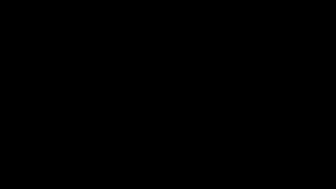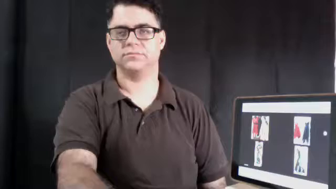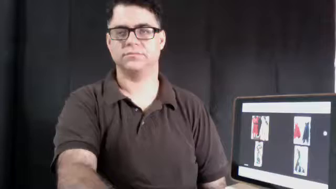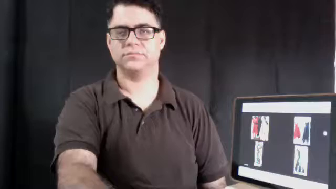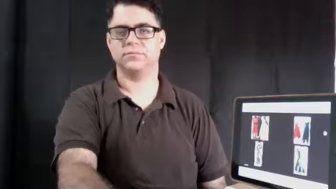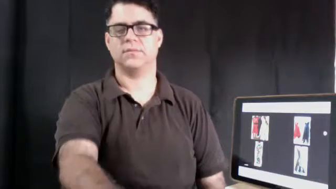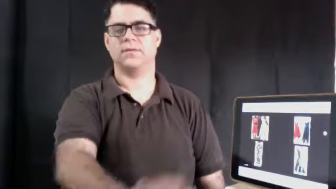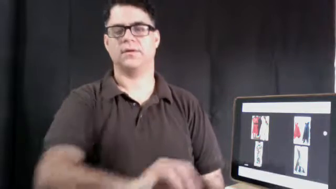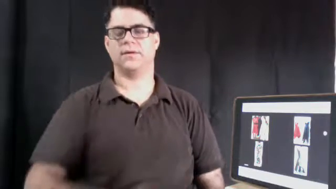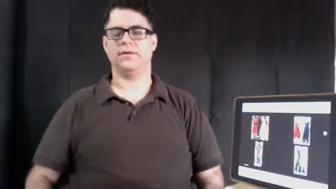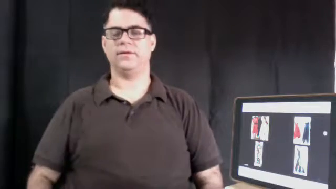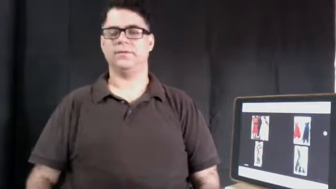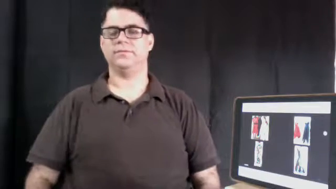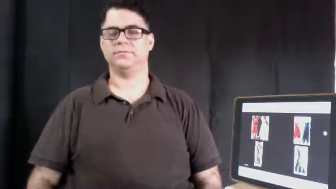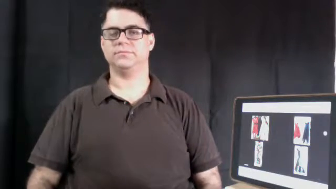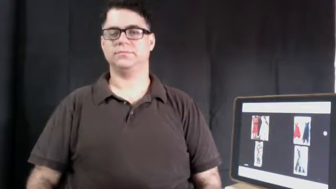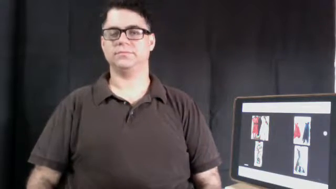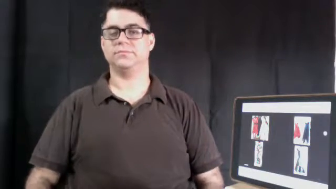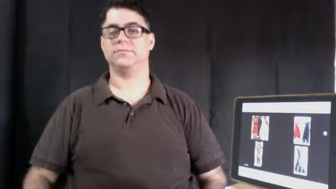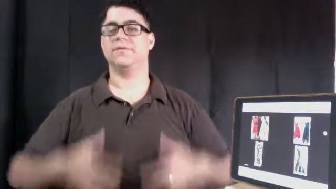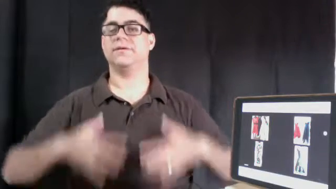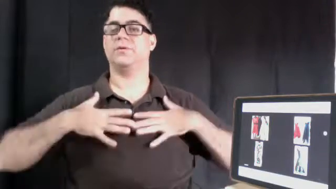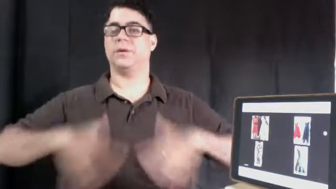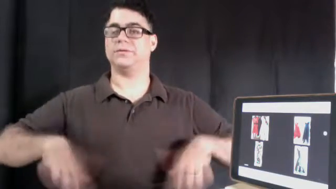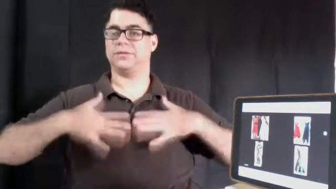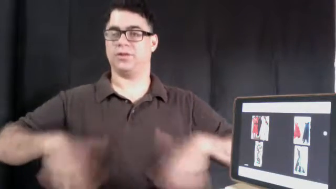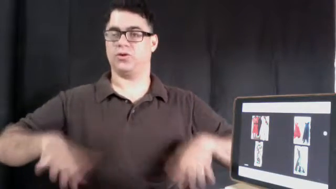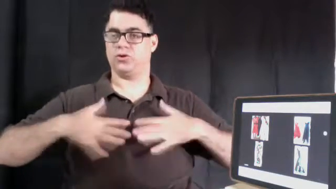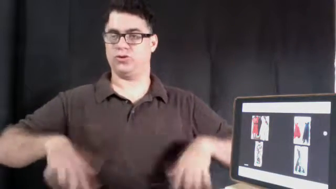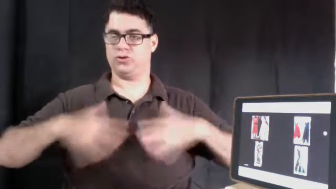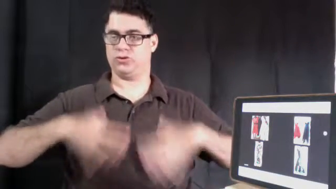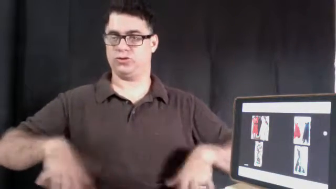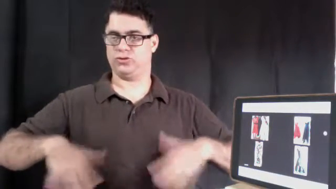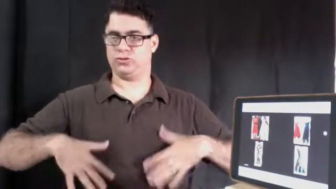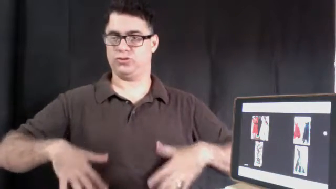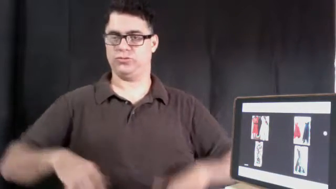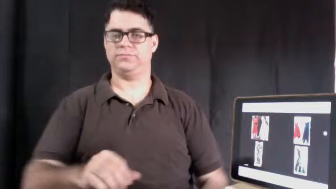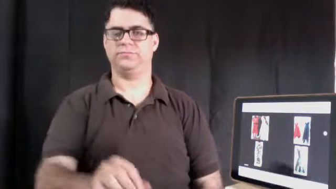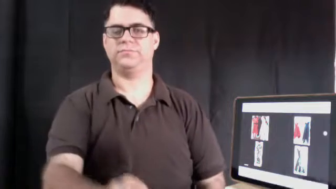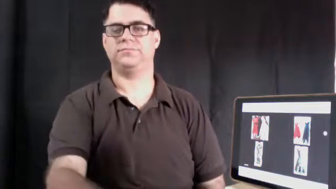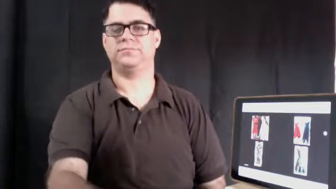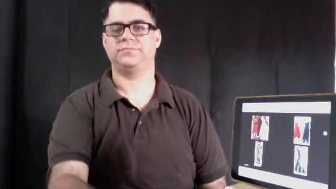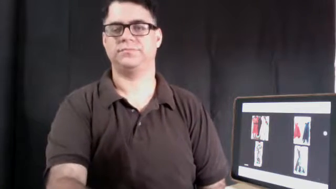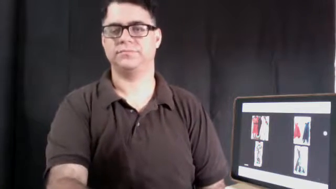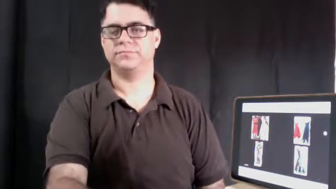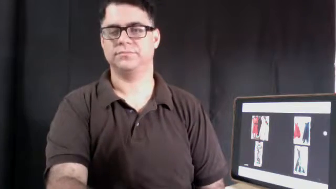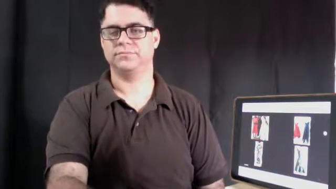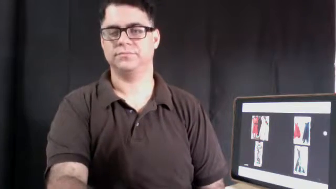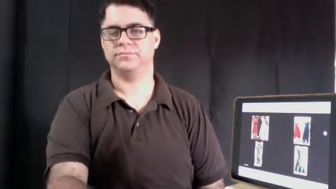dress